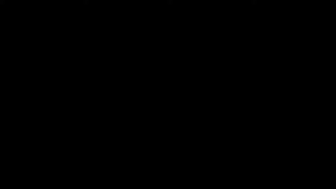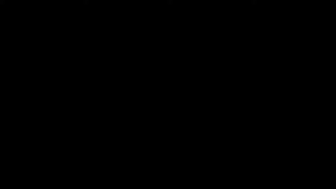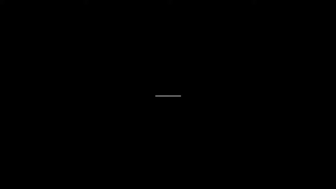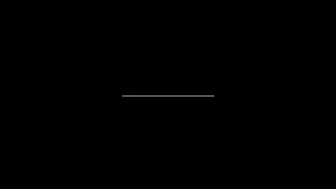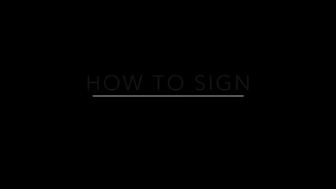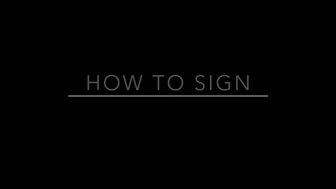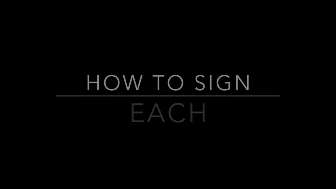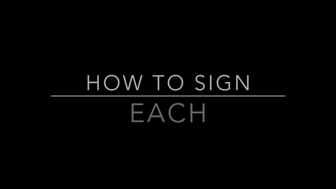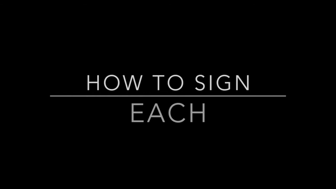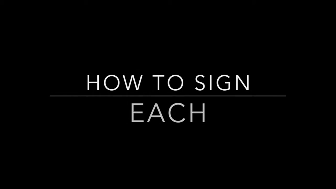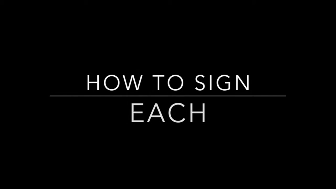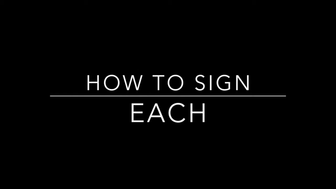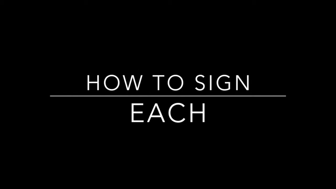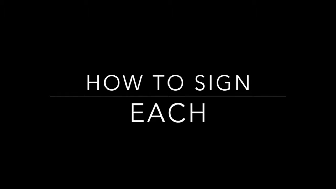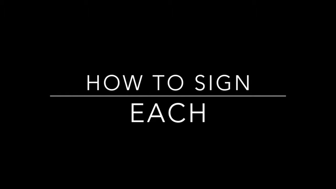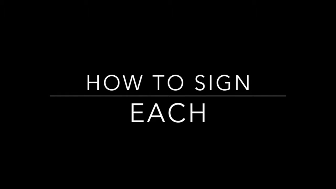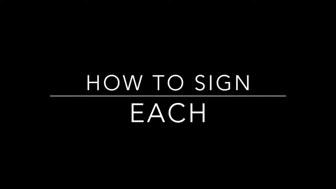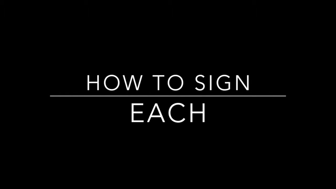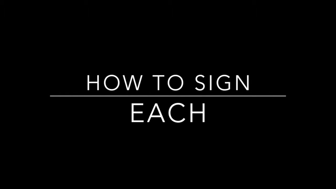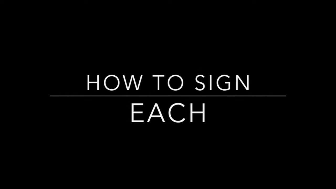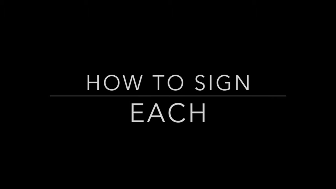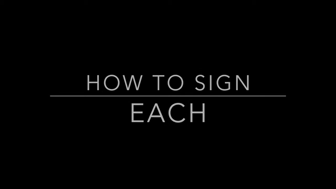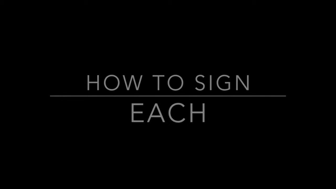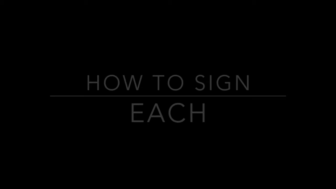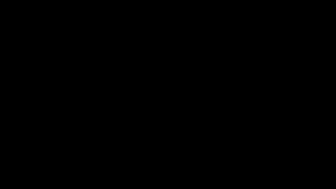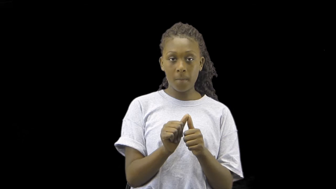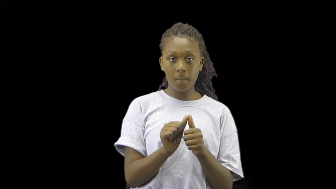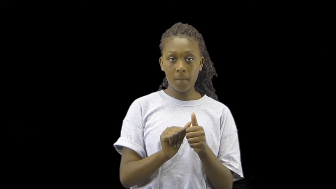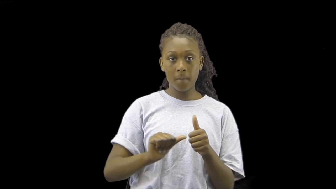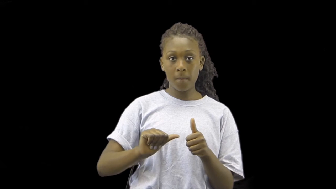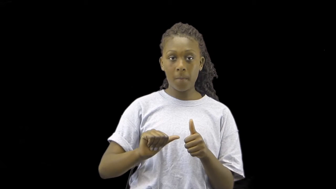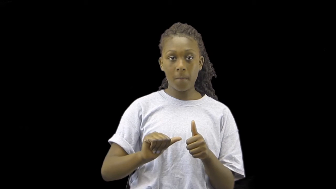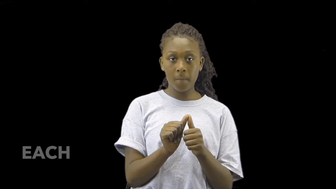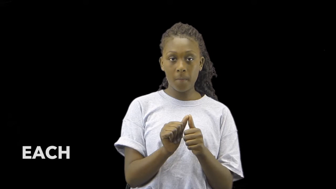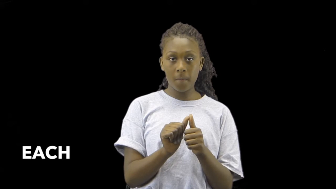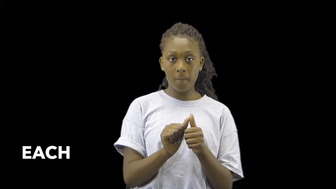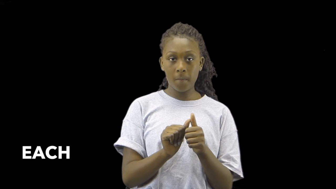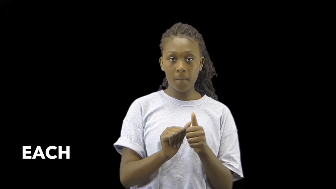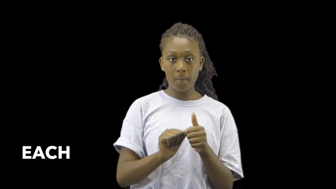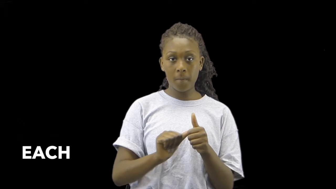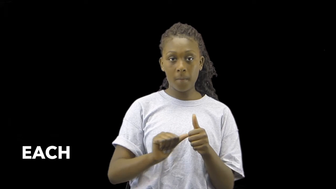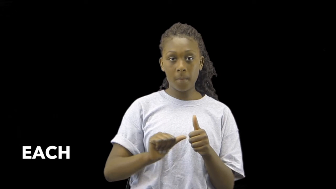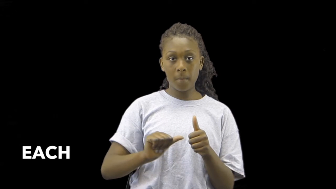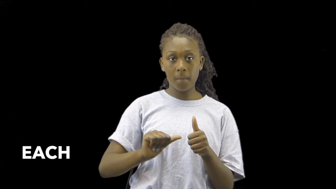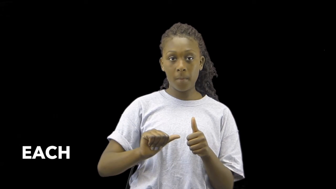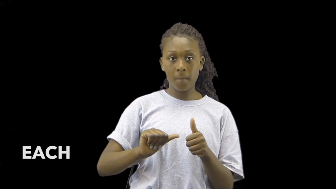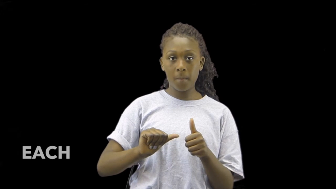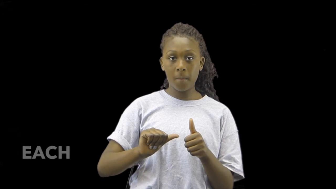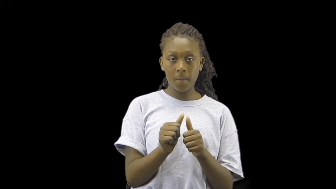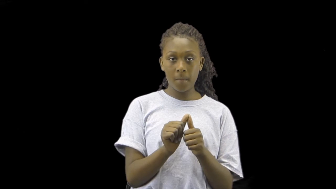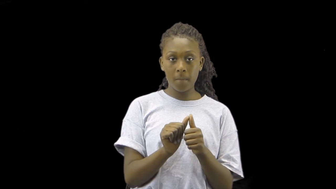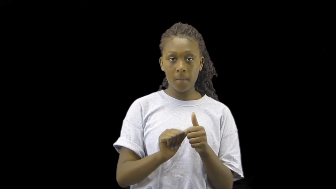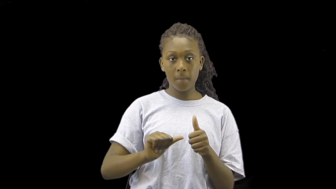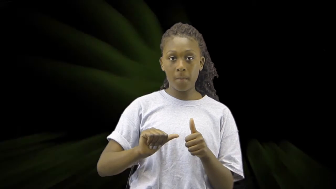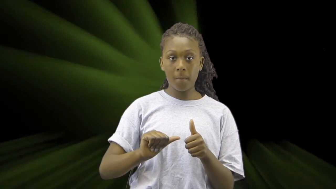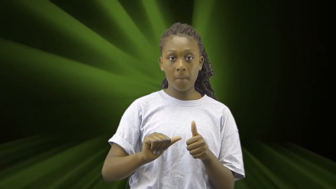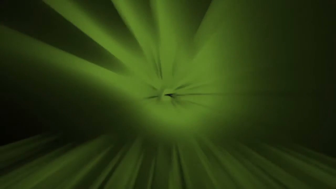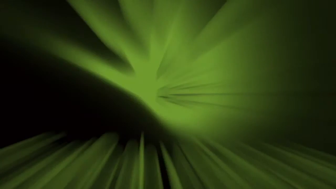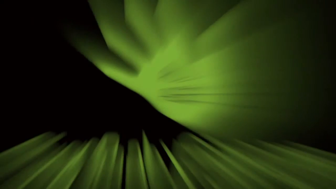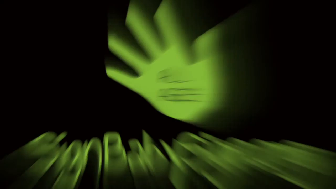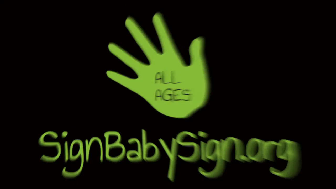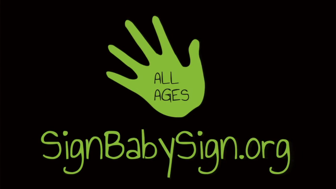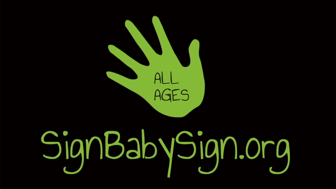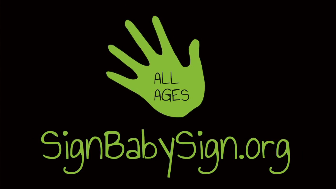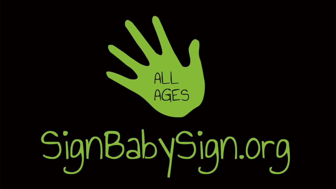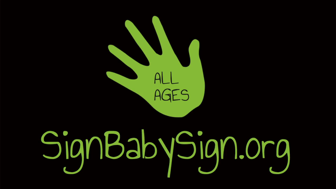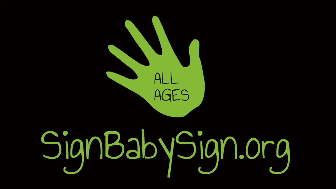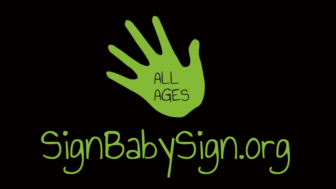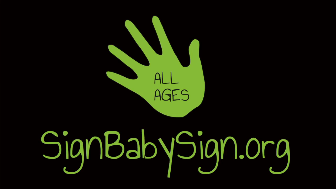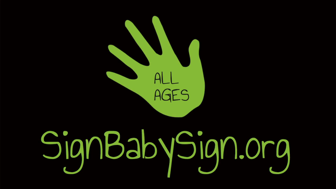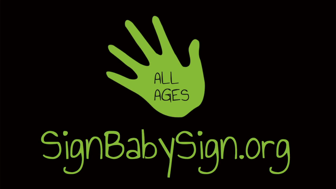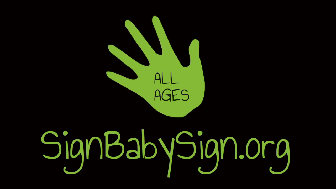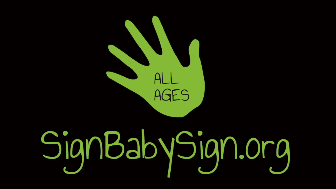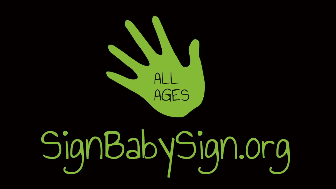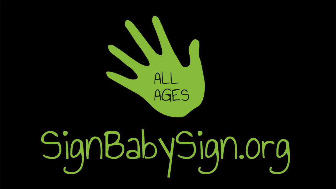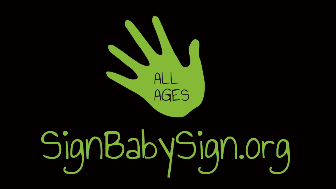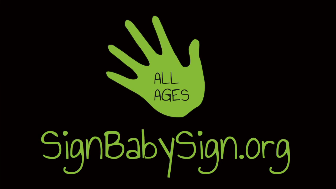Each